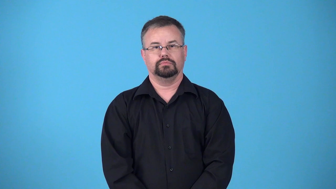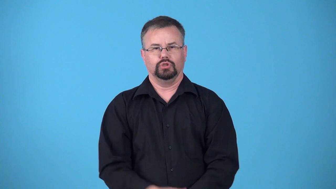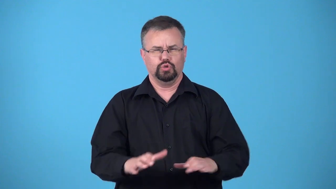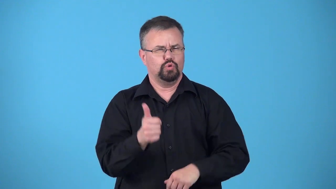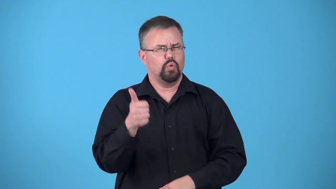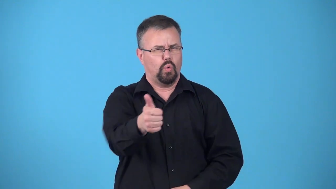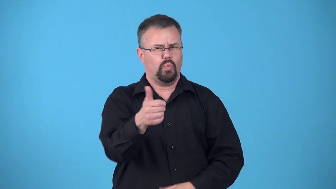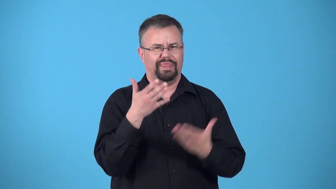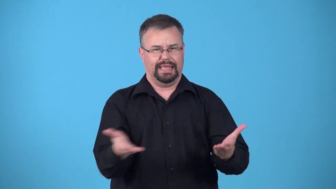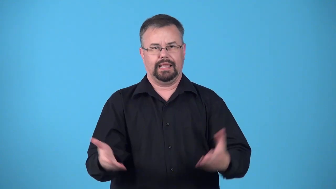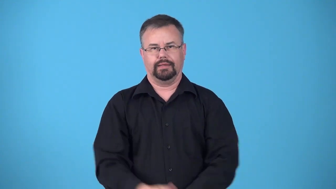march to the beat of your own drum